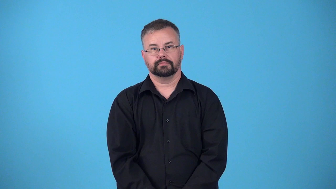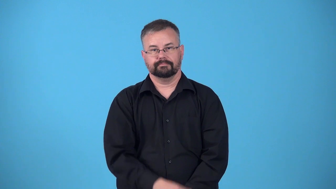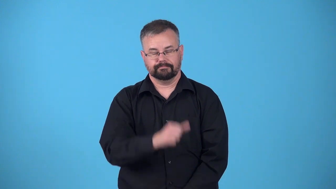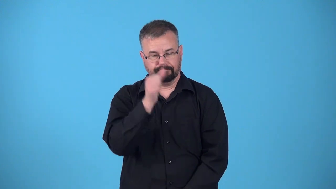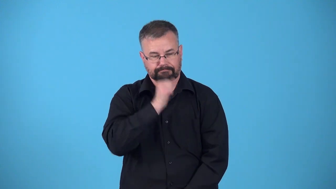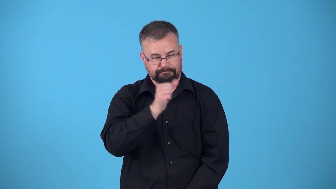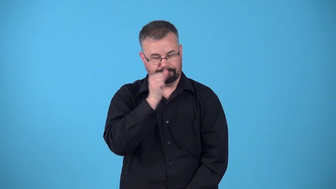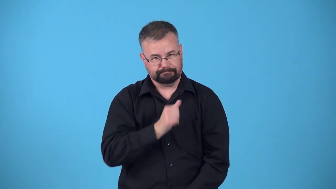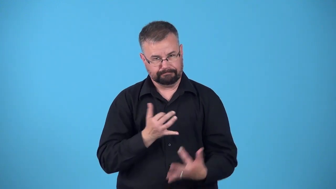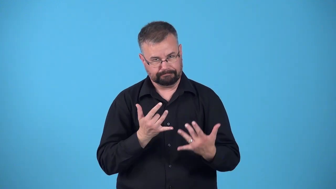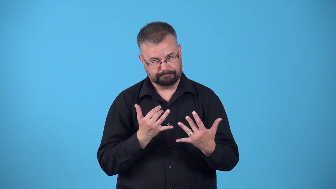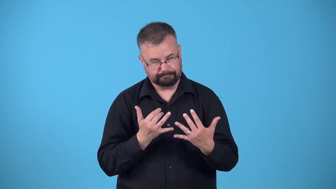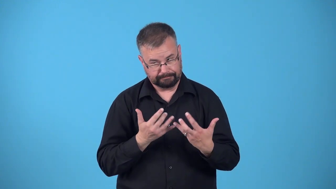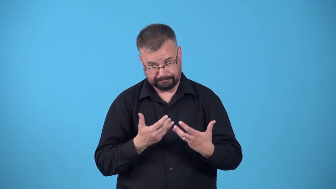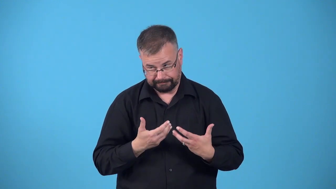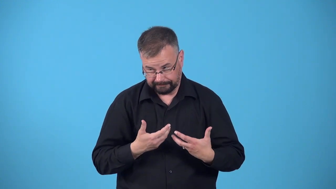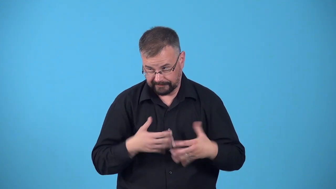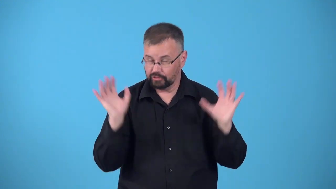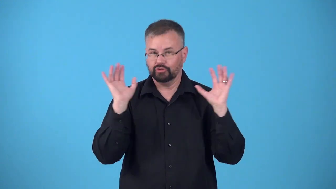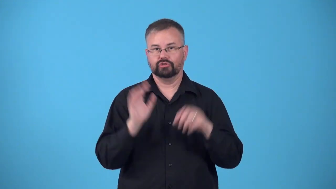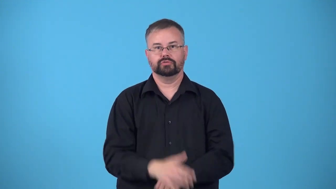wait out